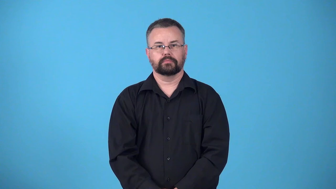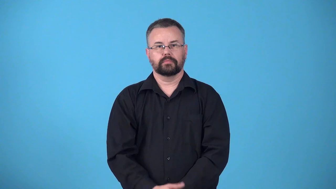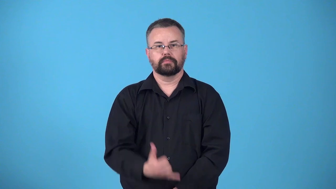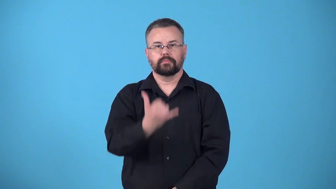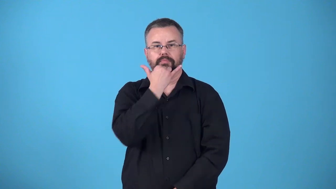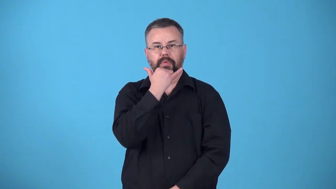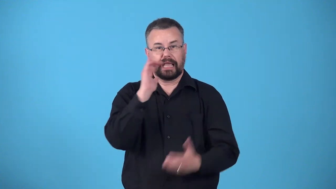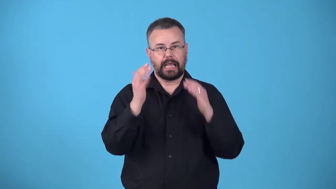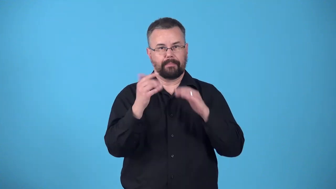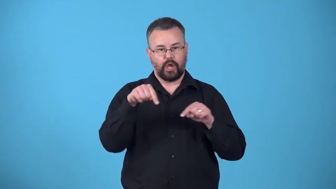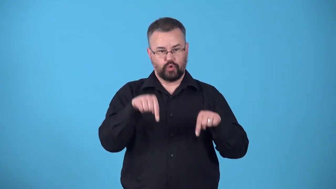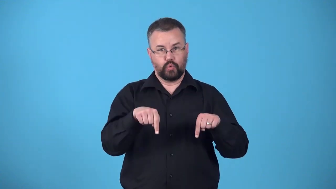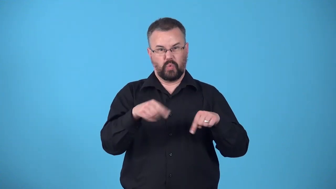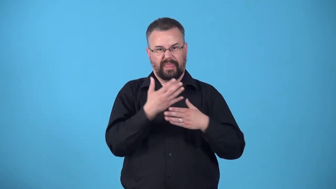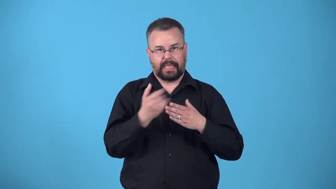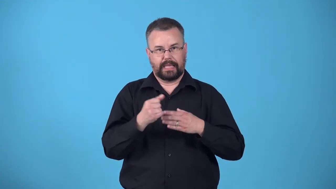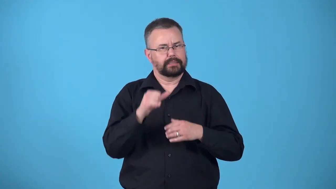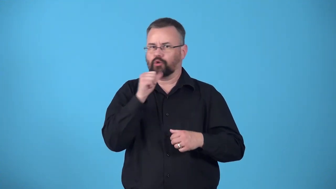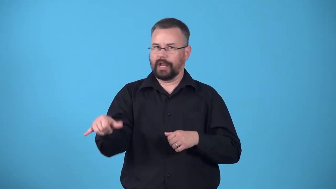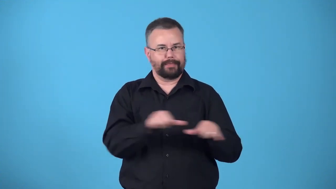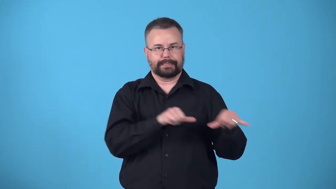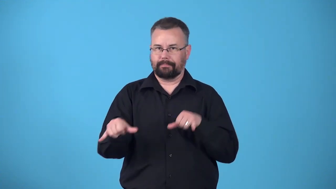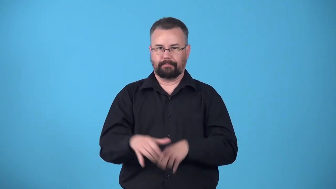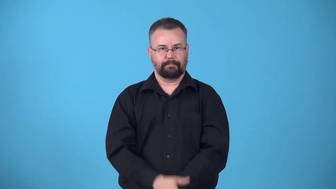compare apples and oranges